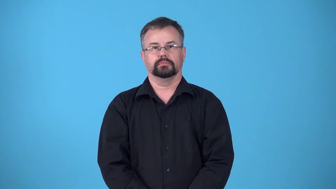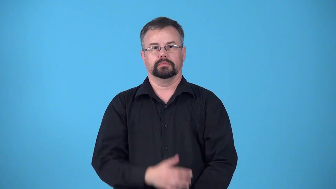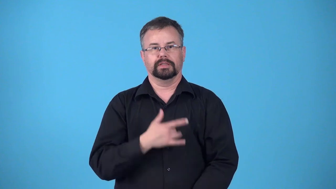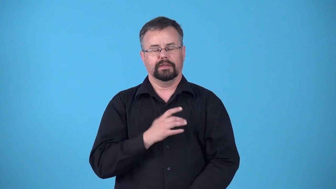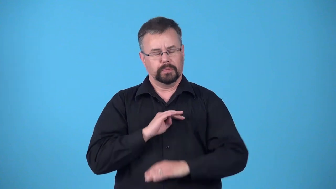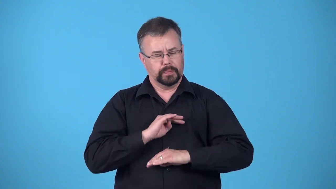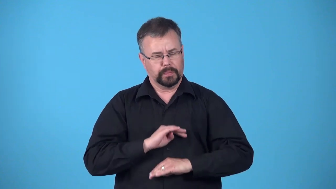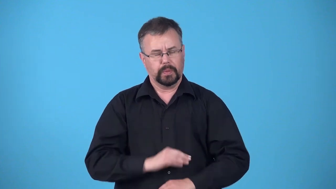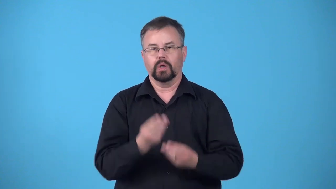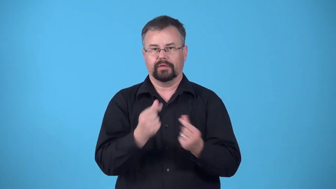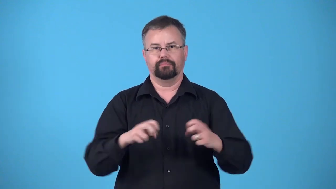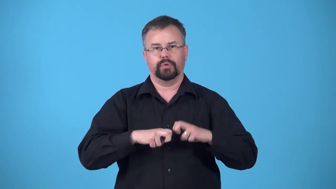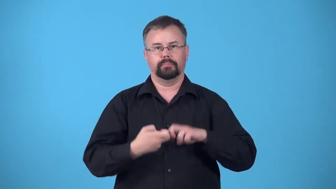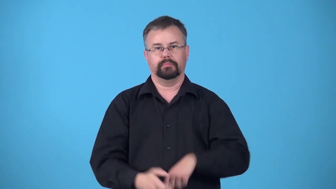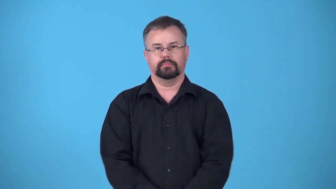closure